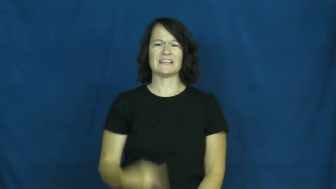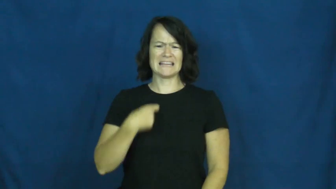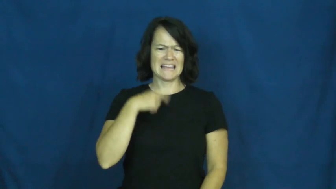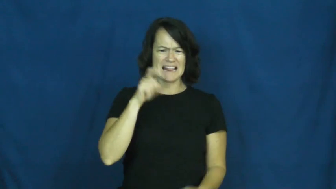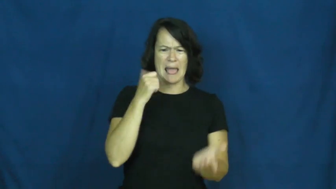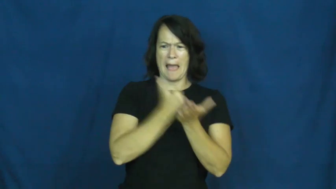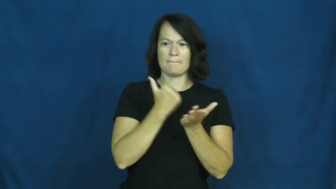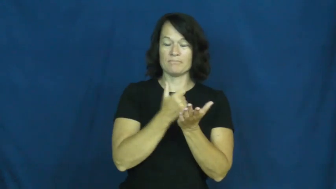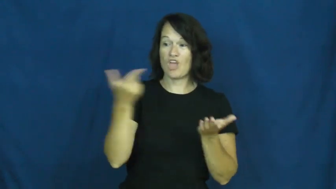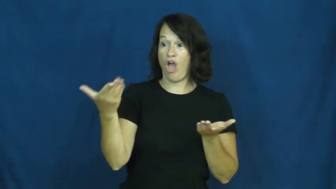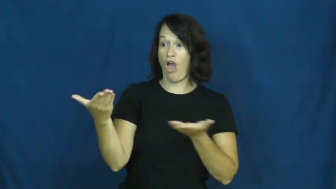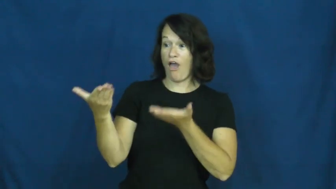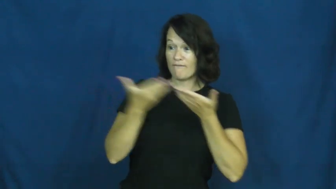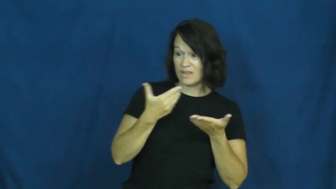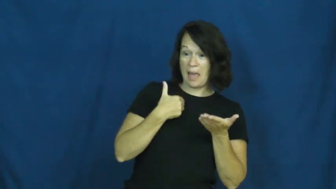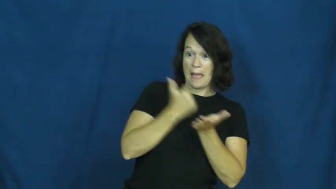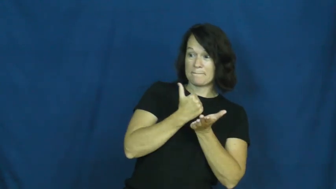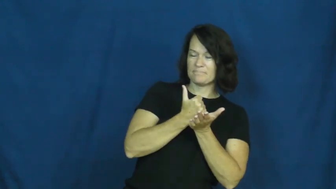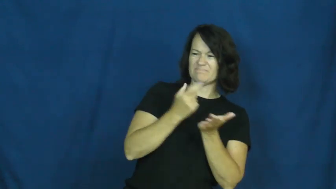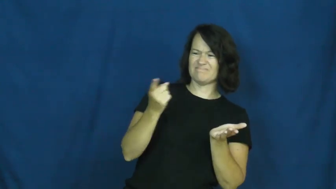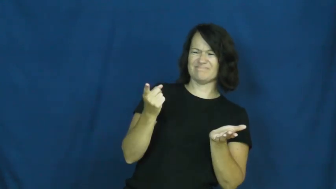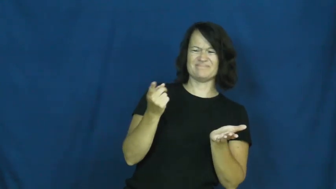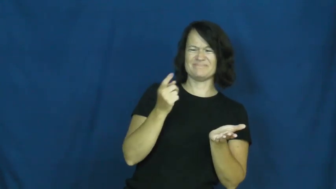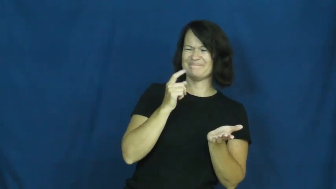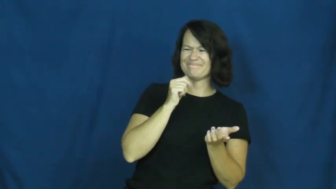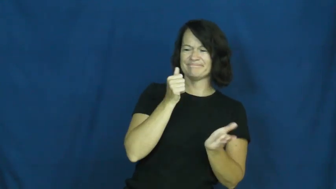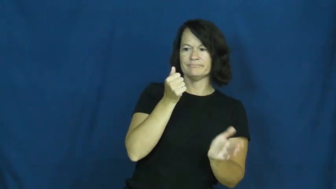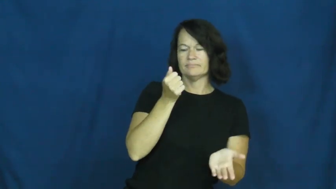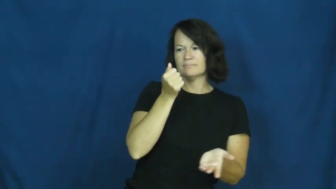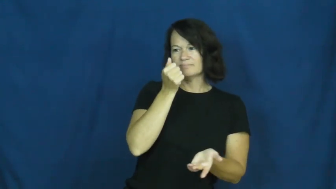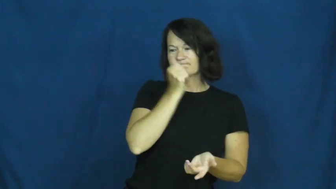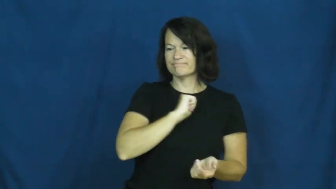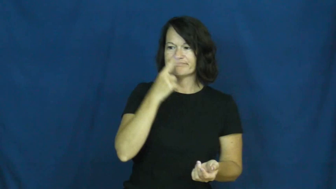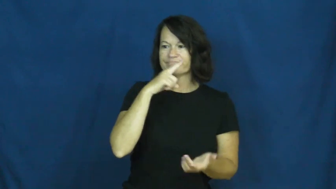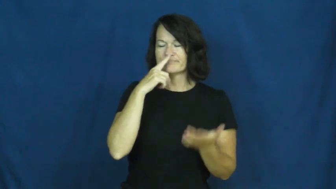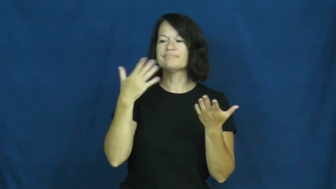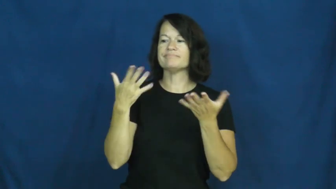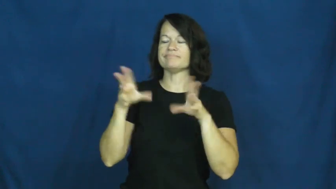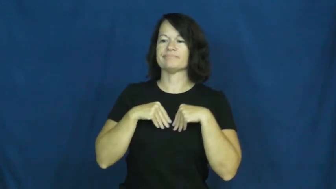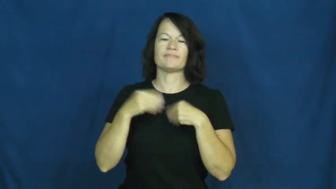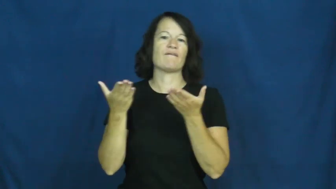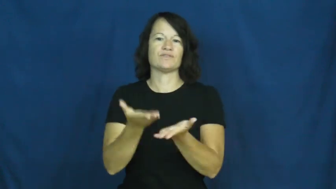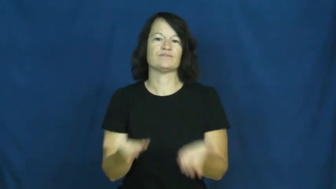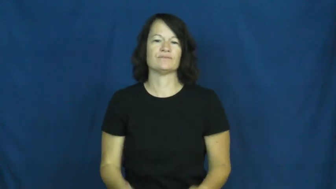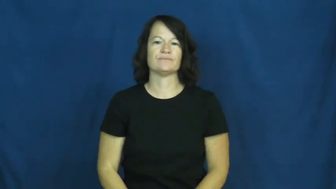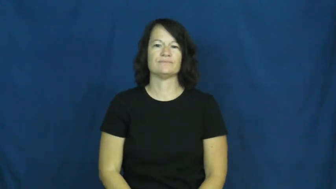beggars can't be choosers